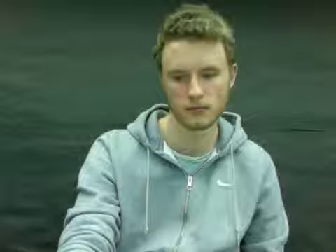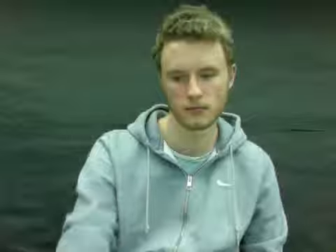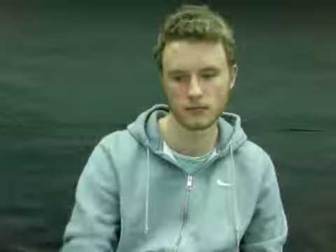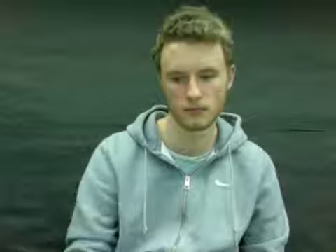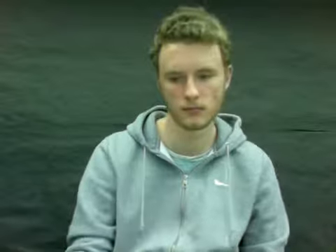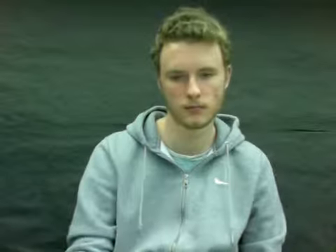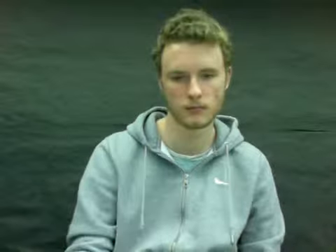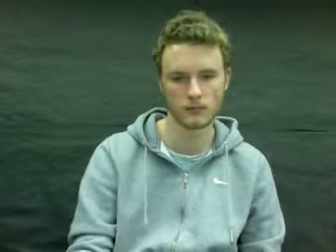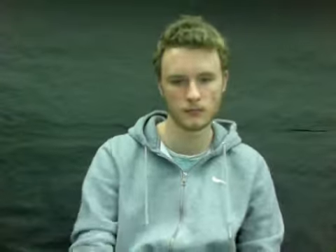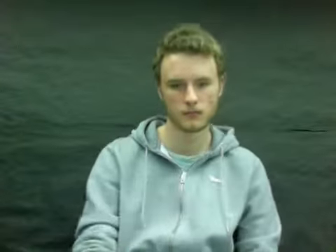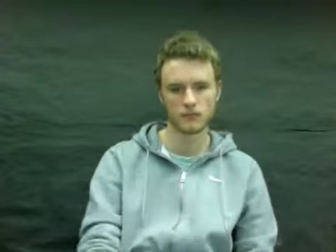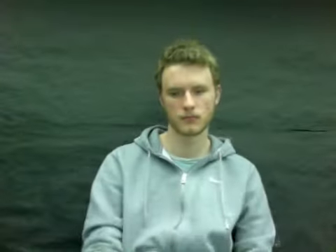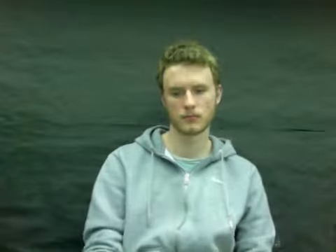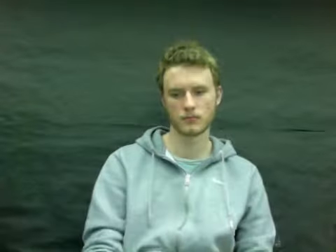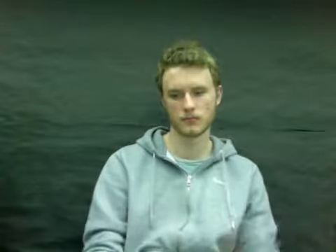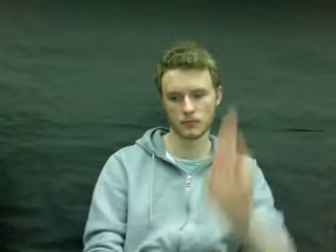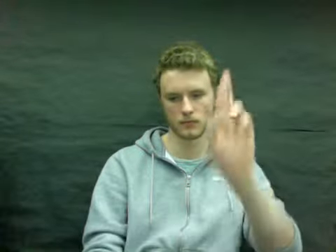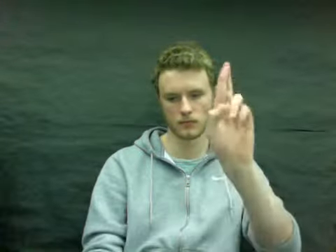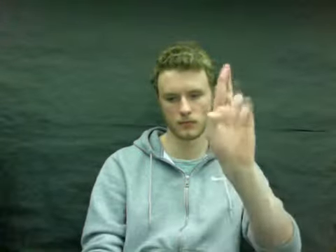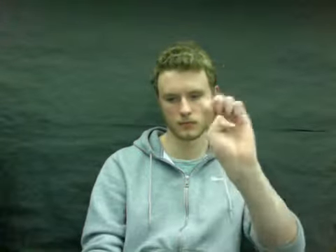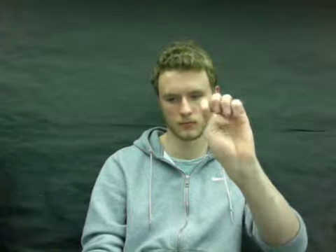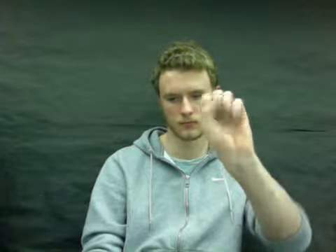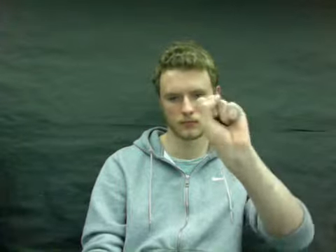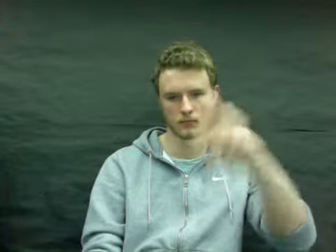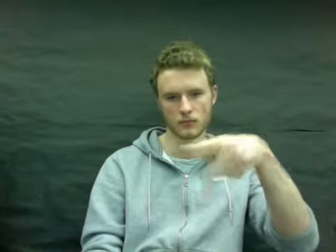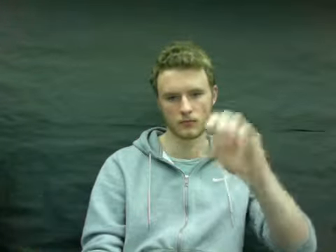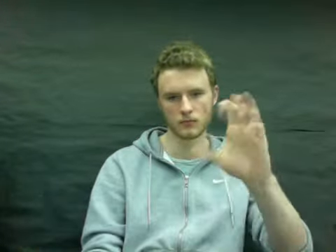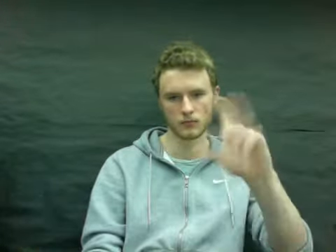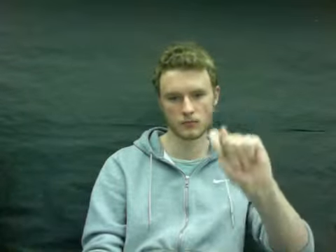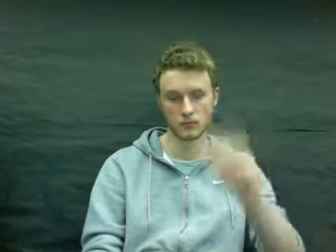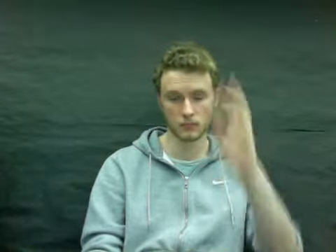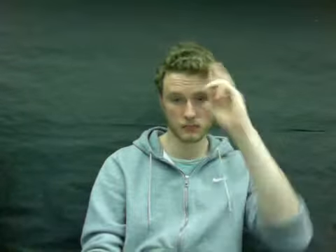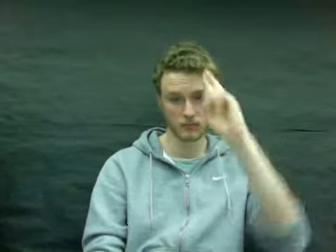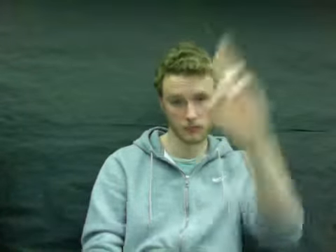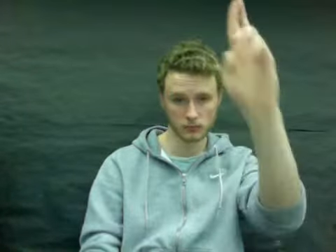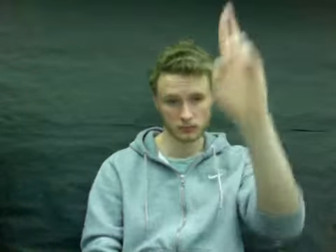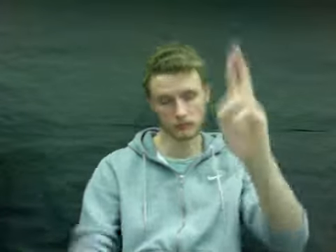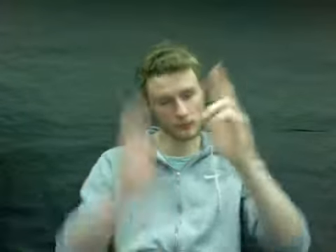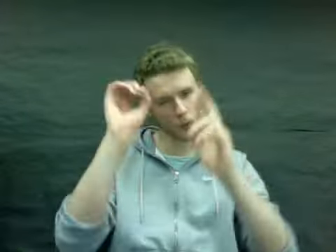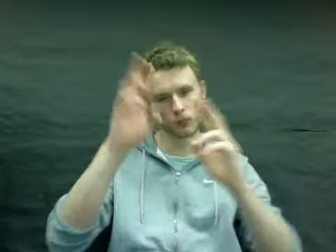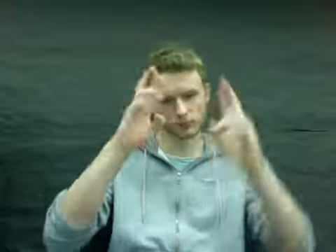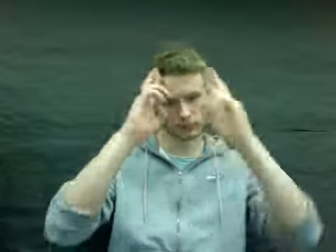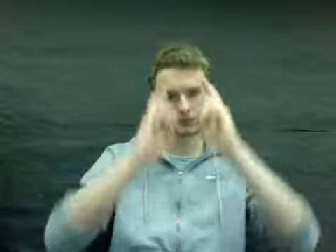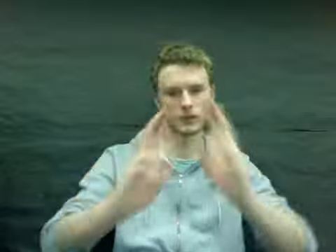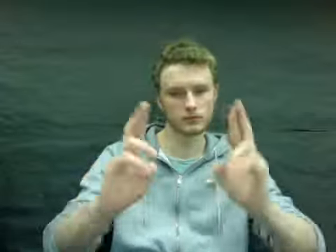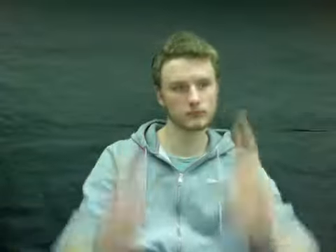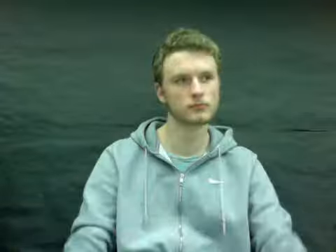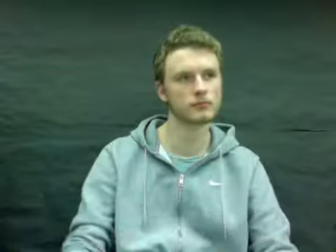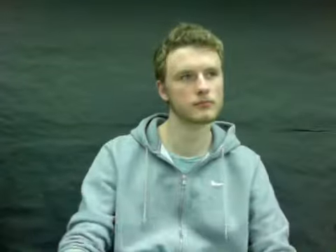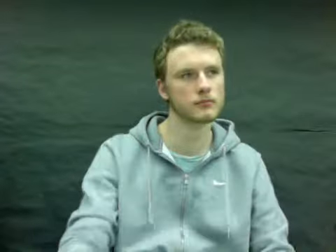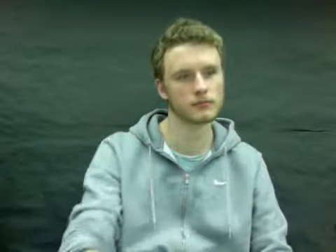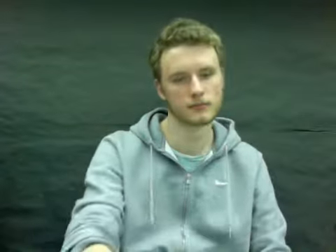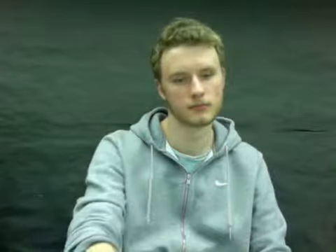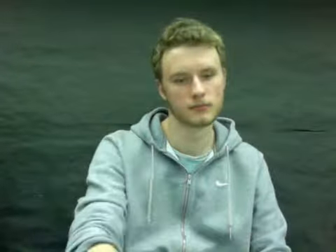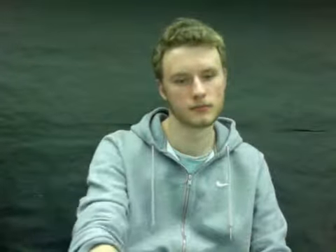respect